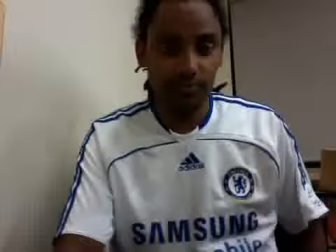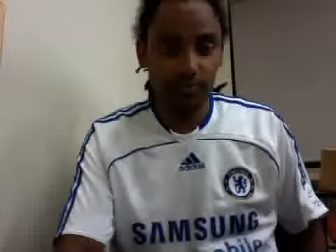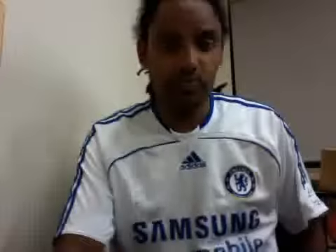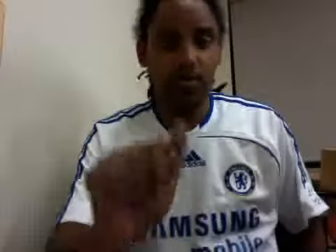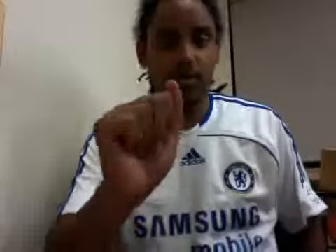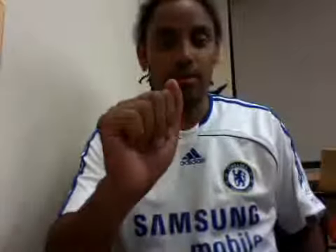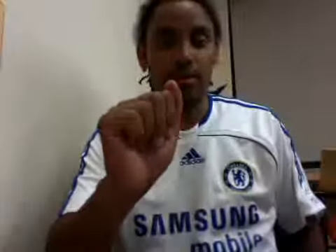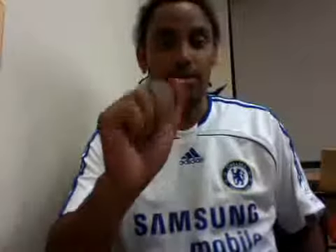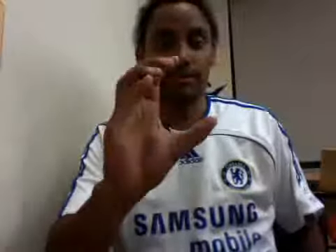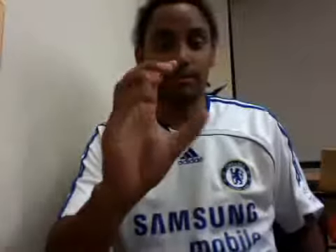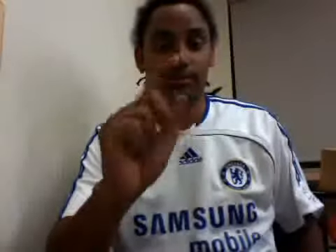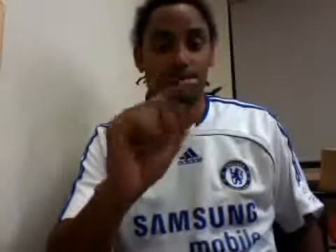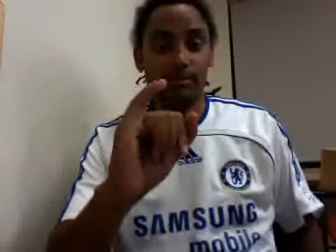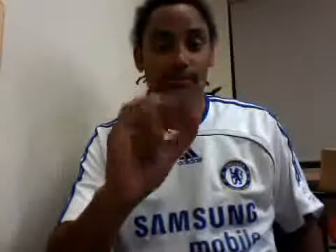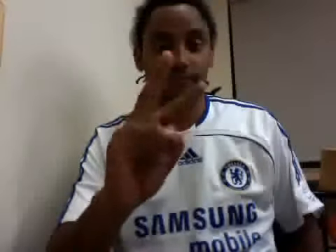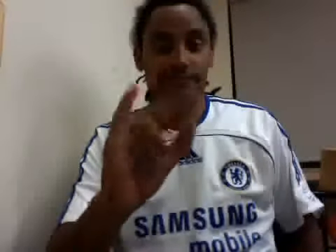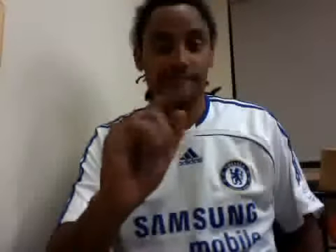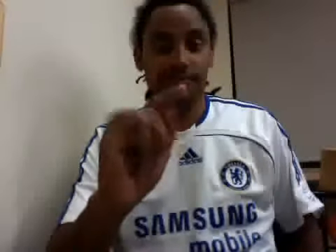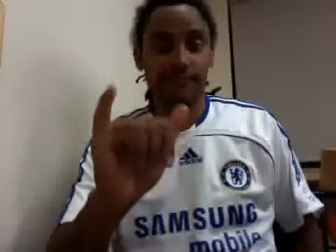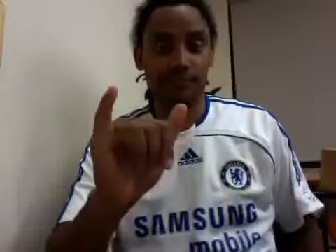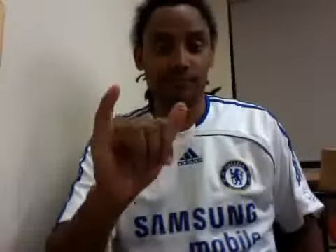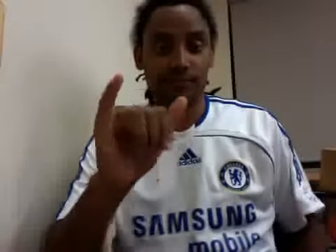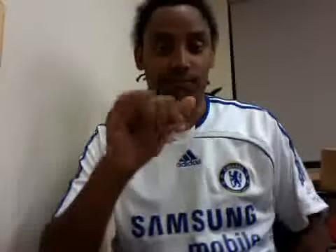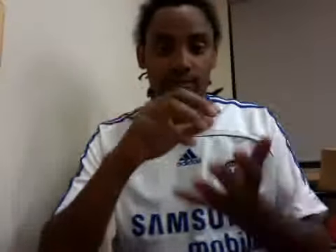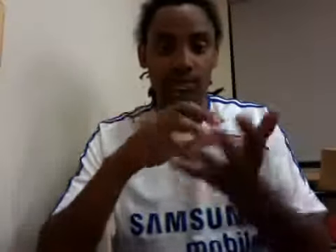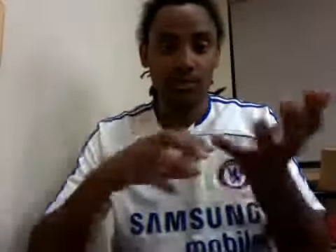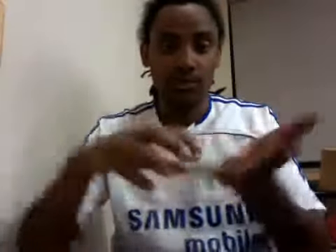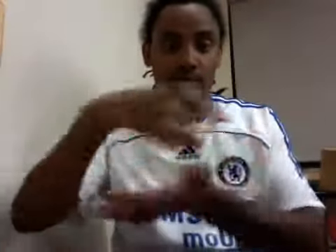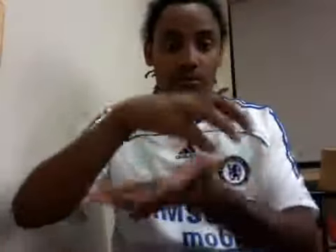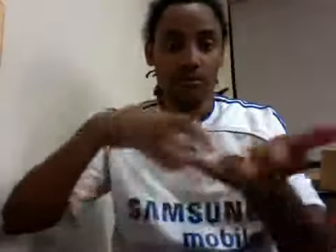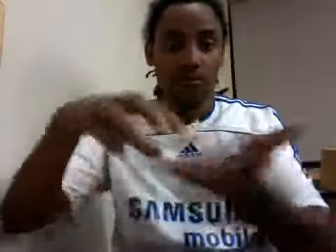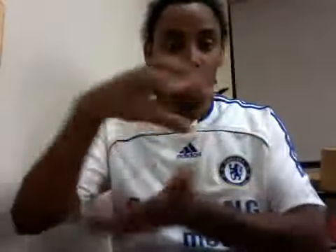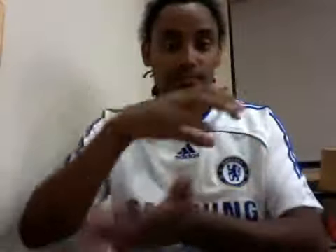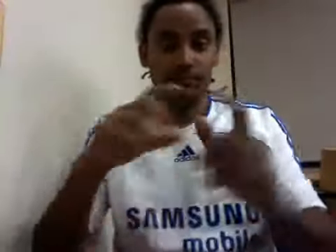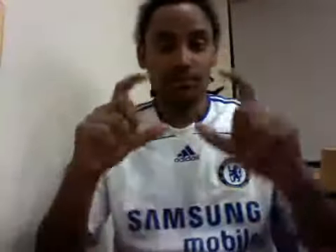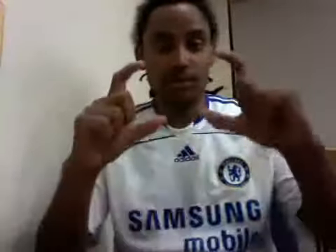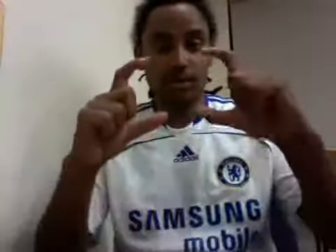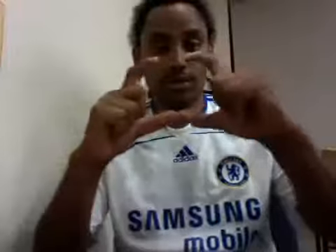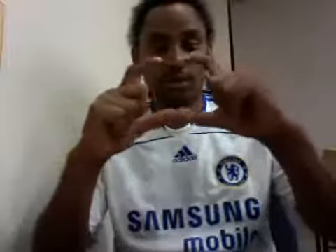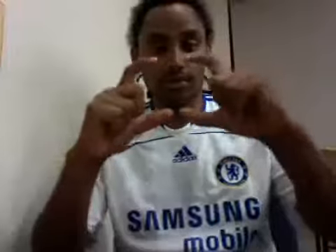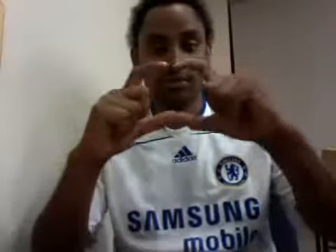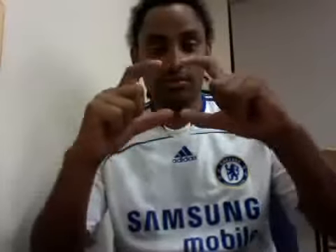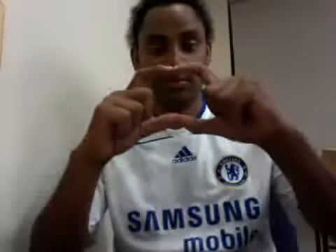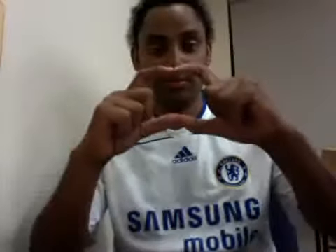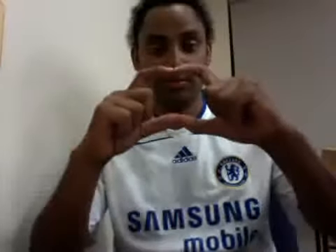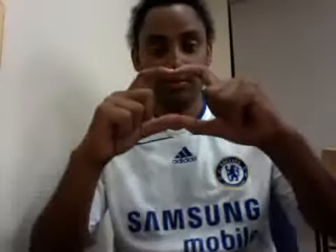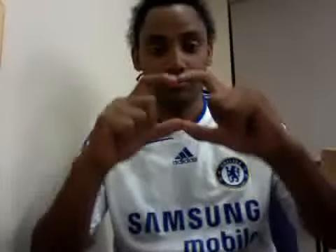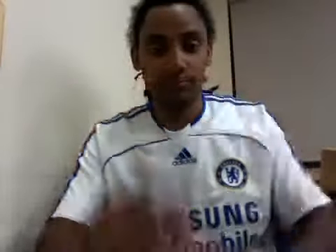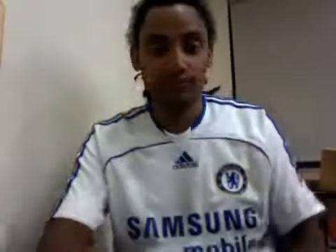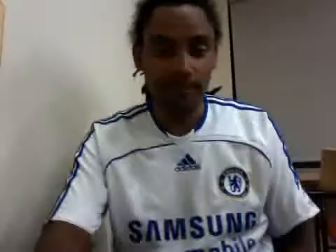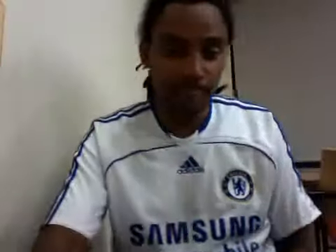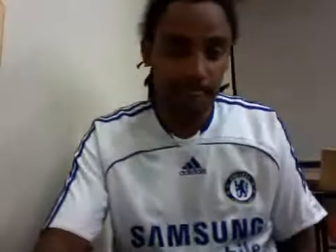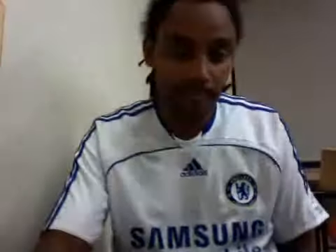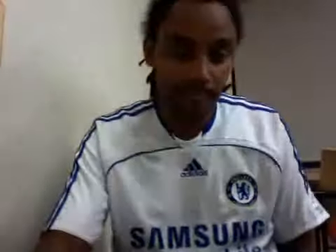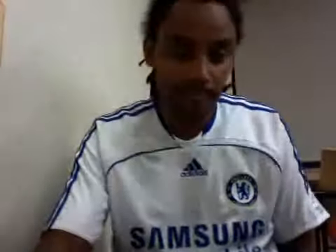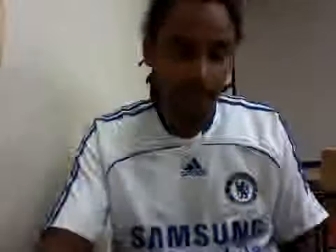Activity